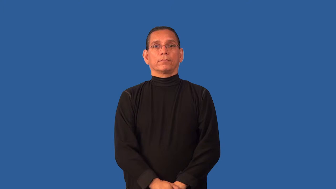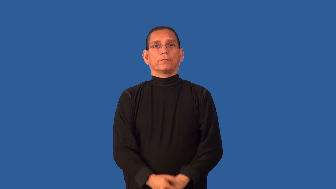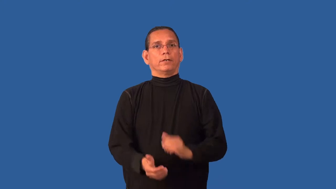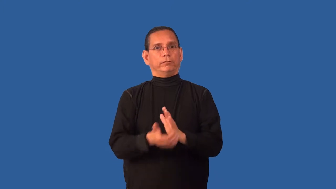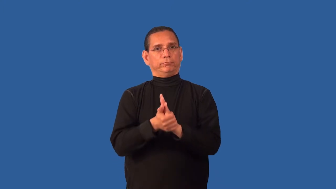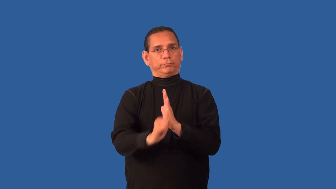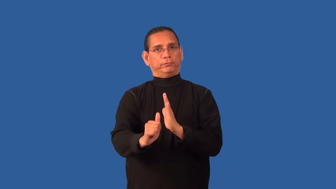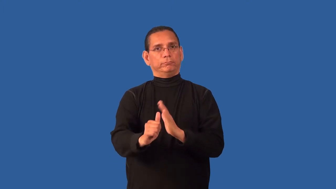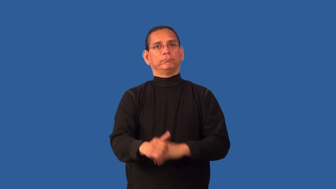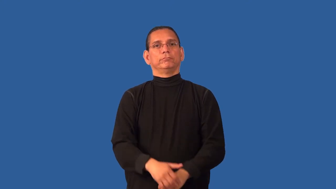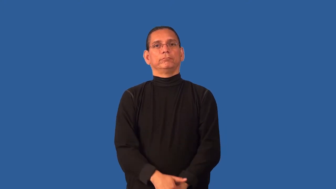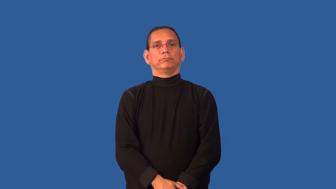craft-skilled work